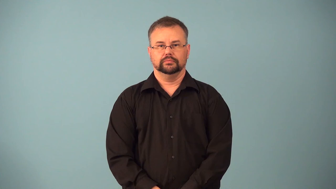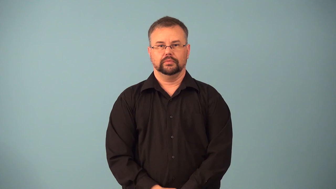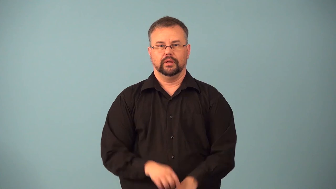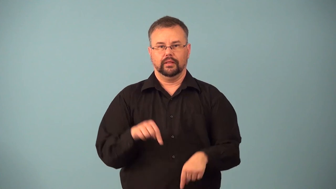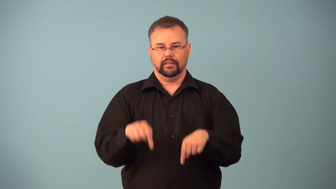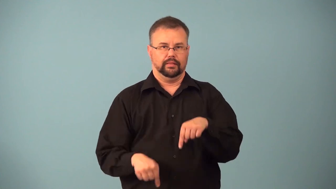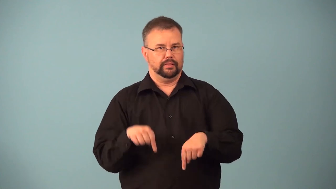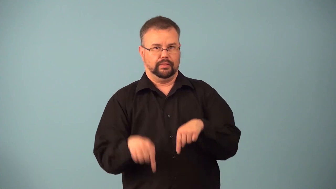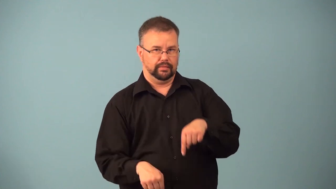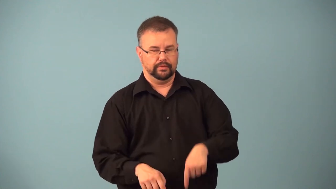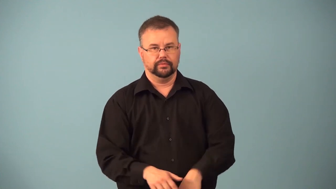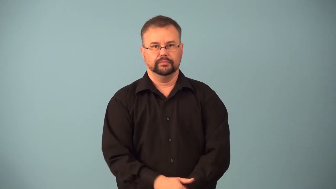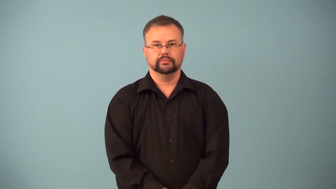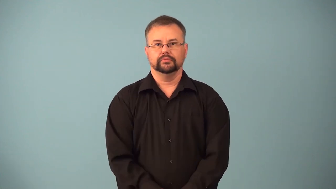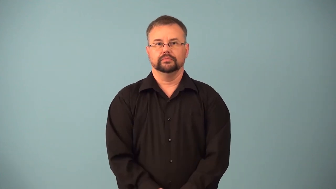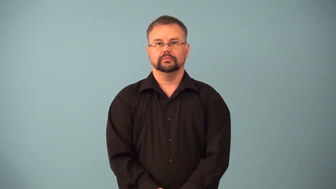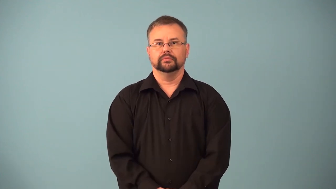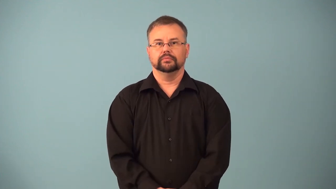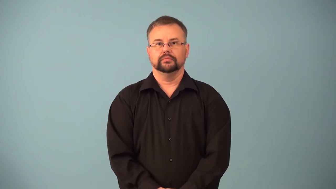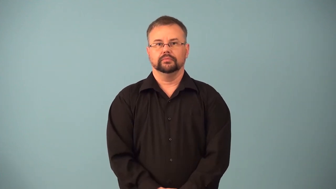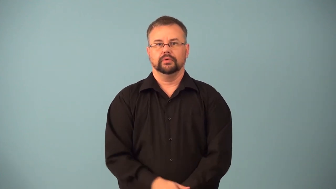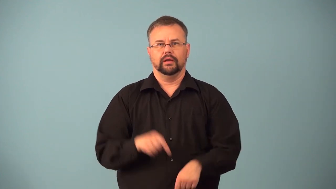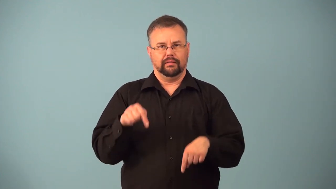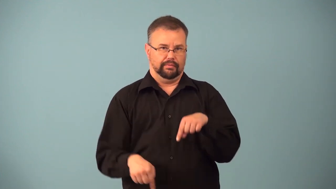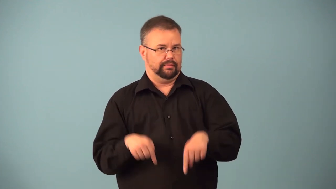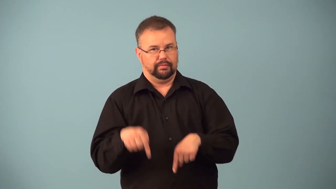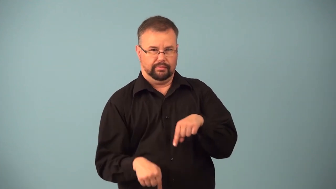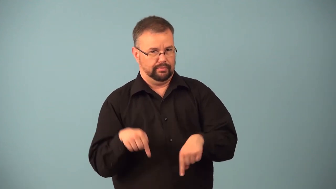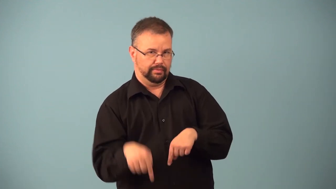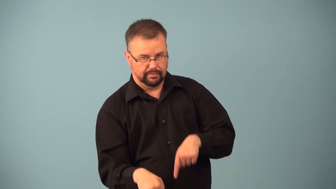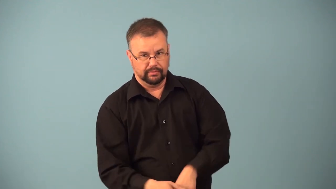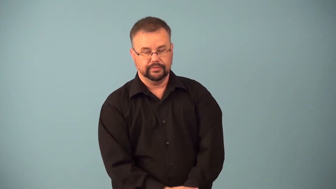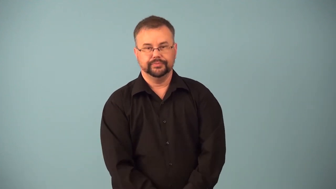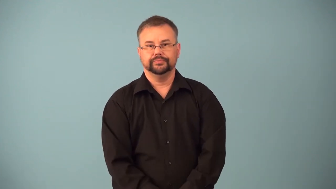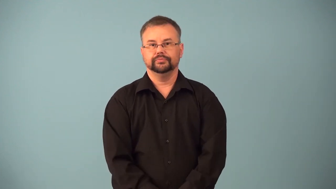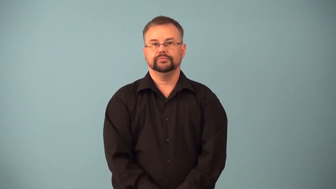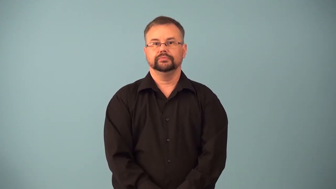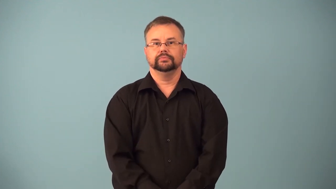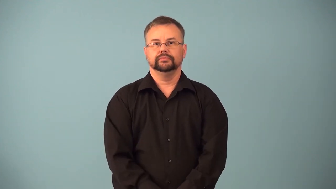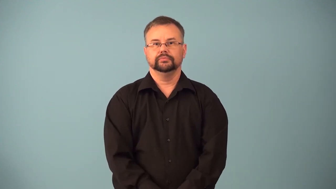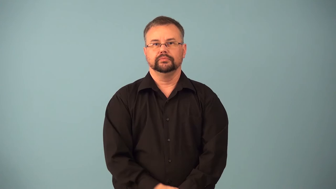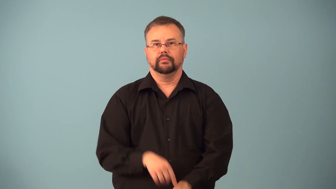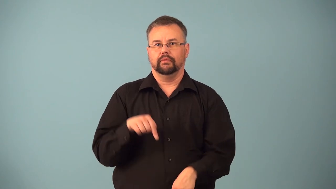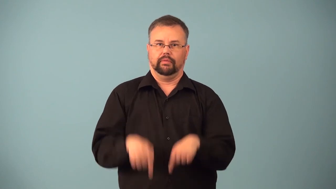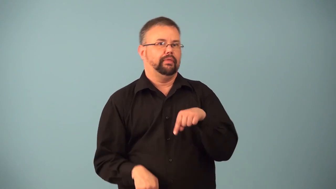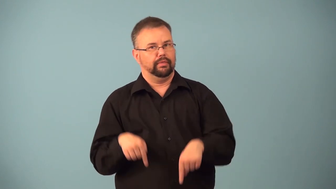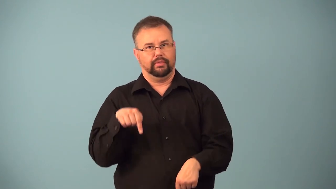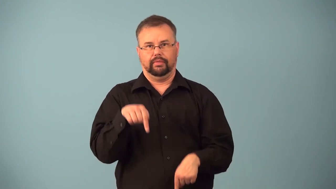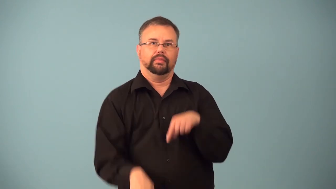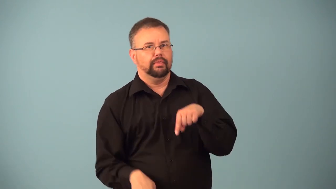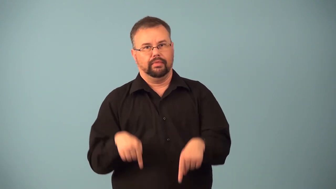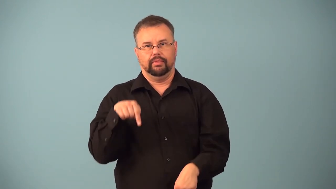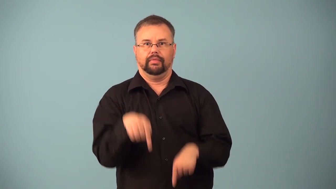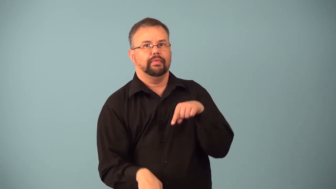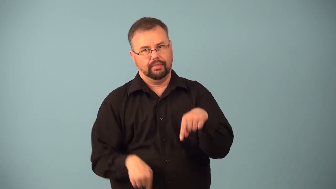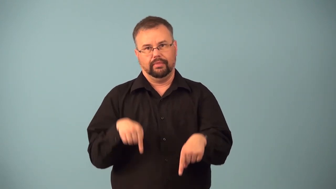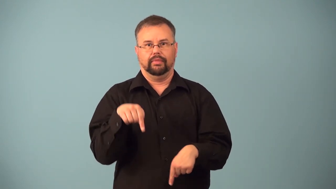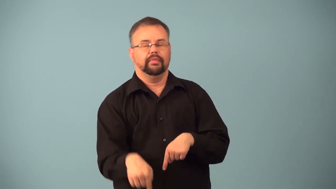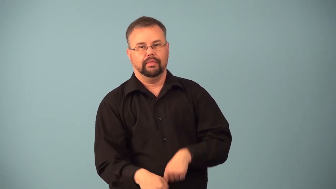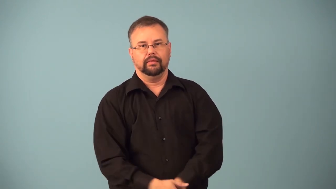gimpy,gimpier,gimpiest